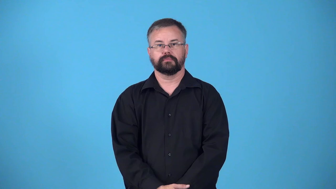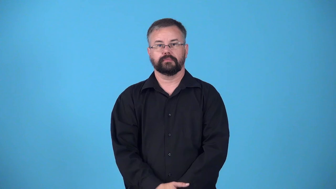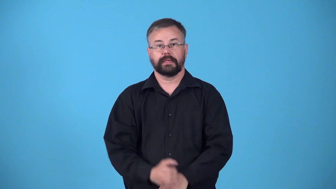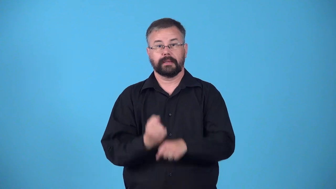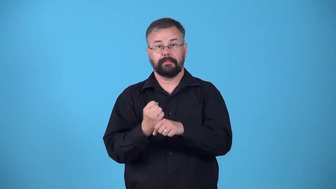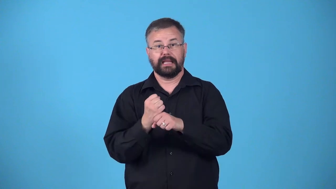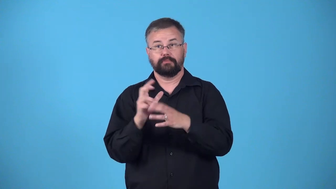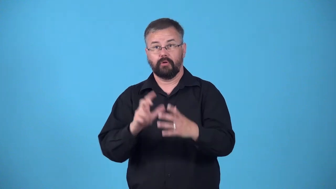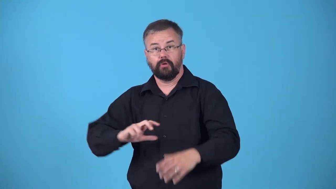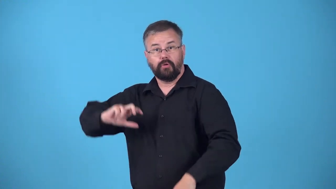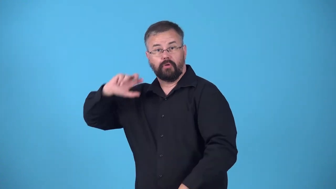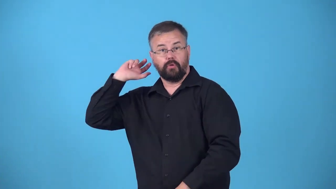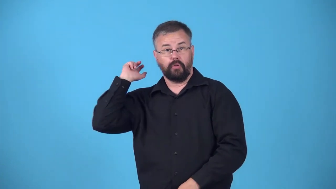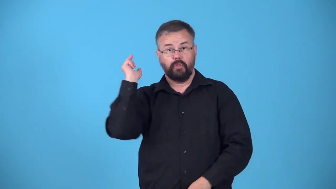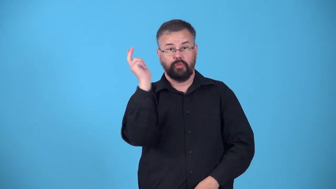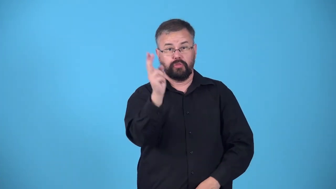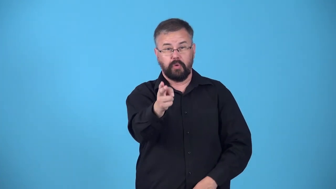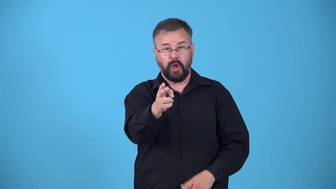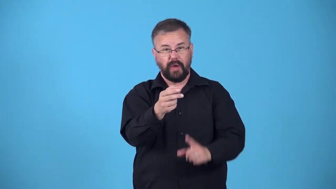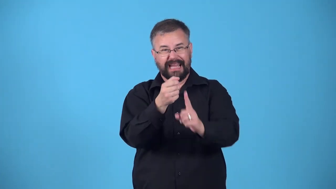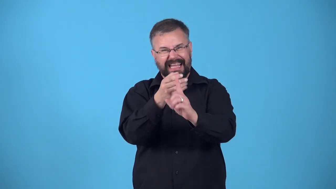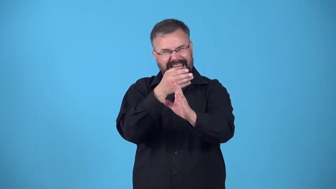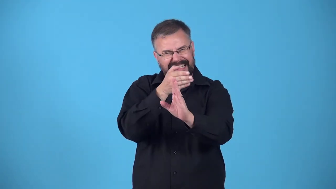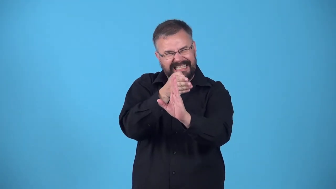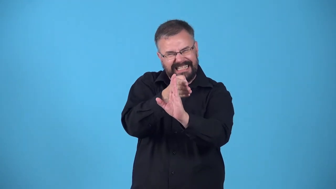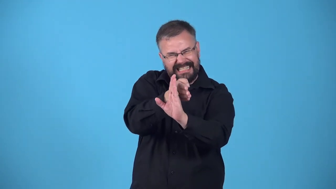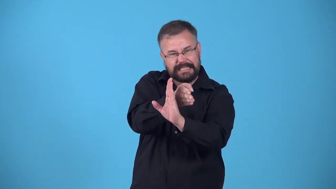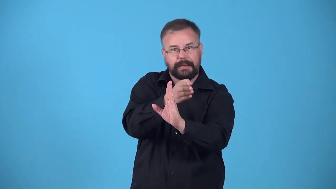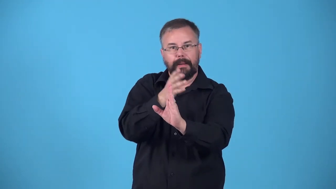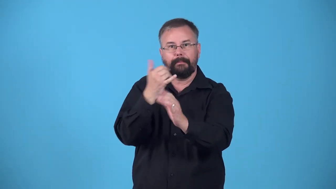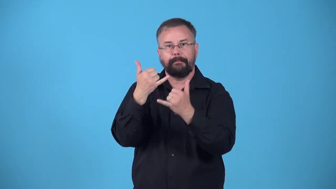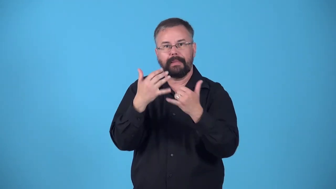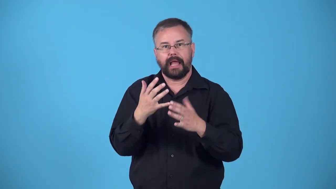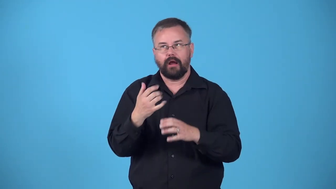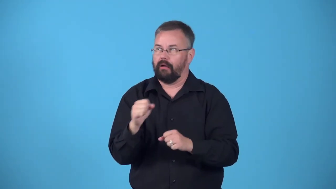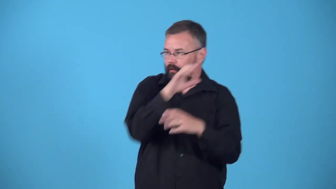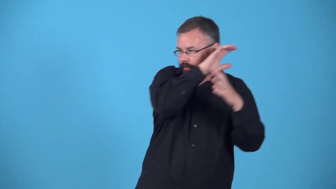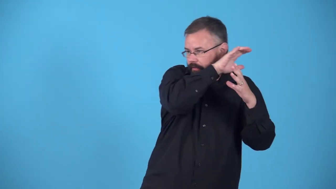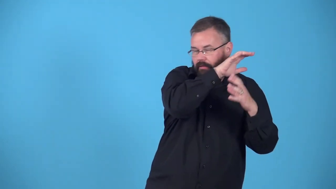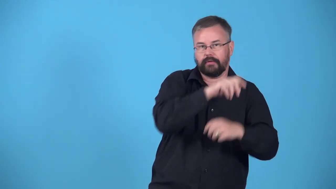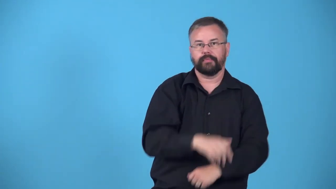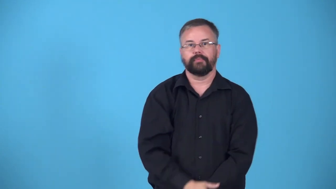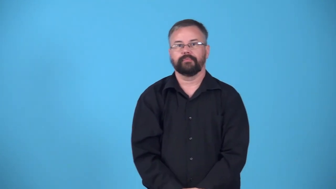dust